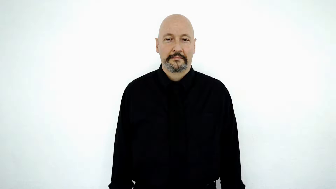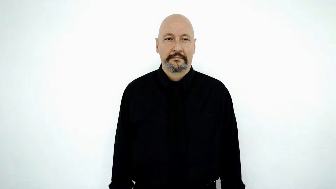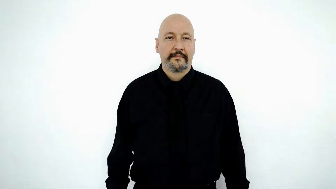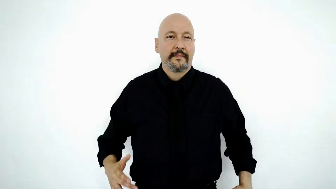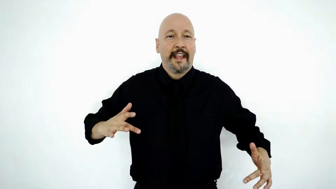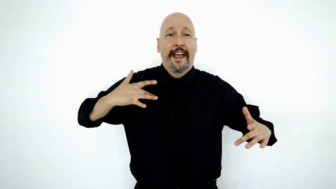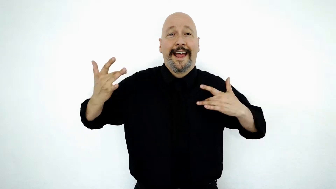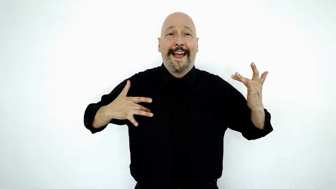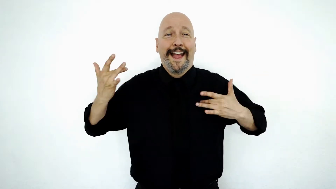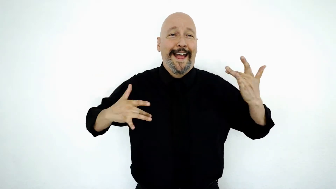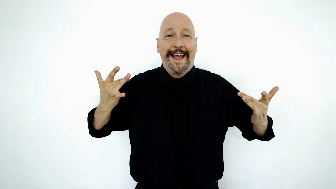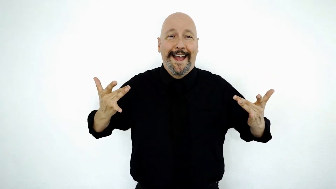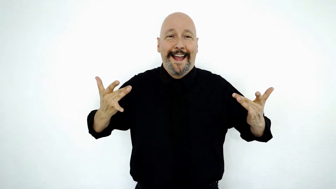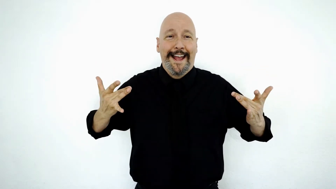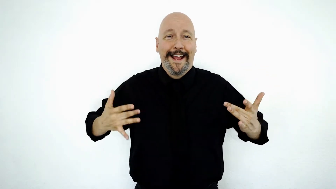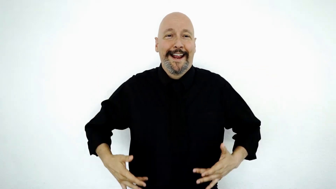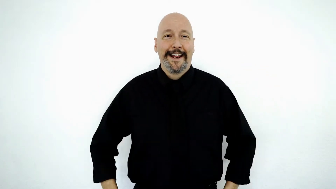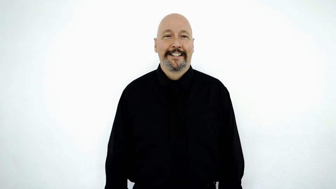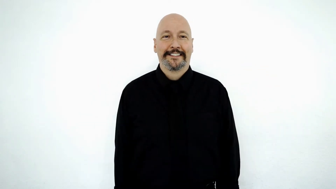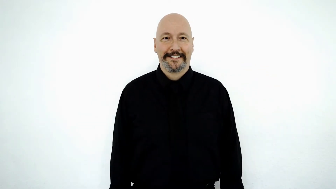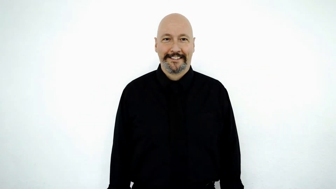passion-[EXCITED]